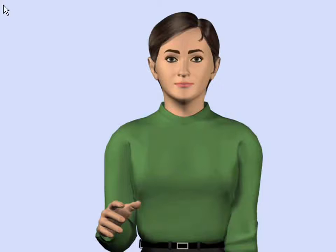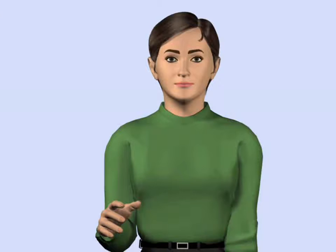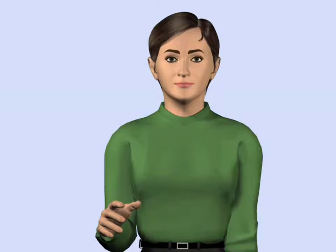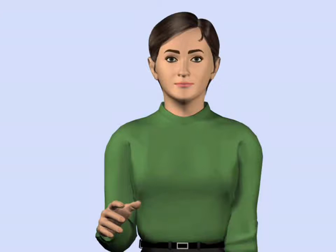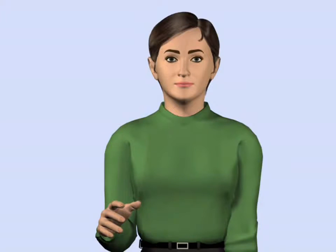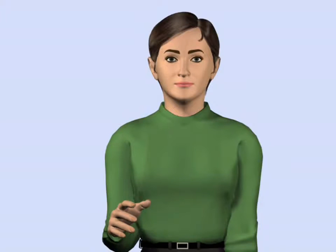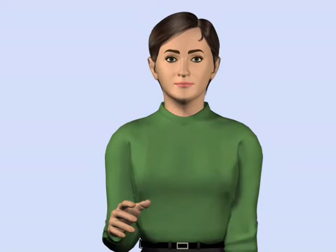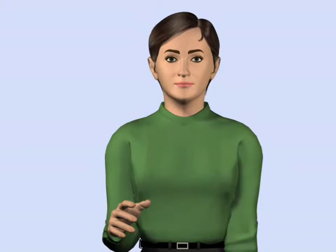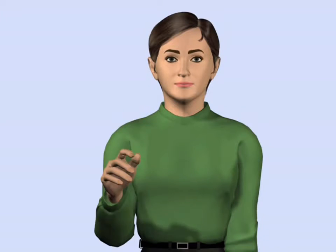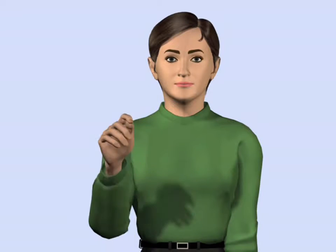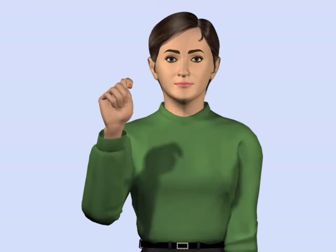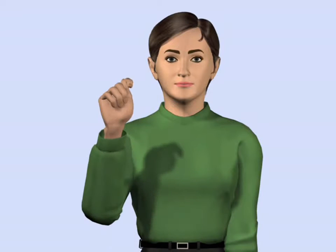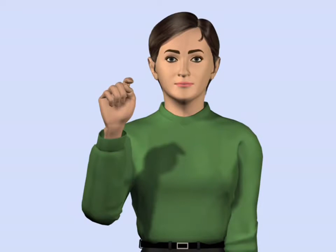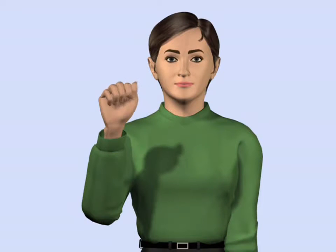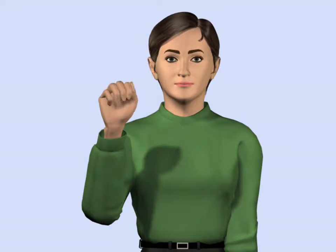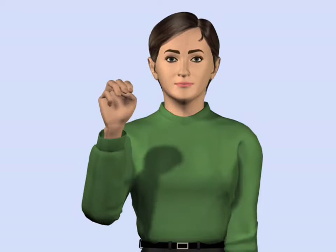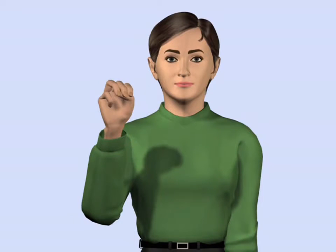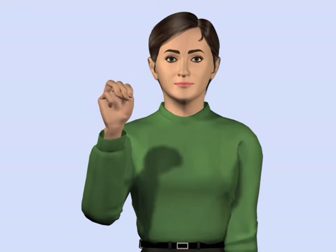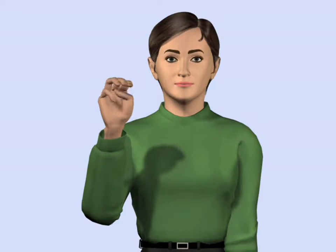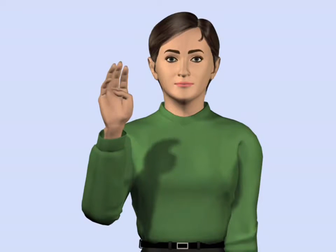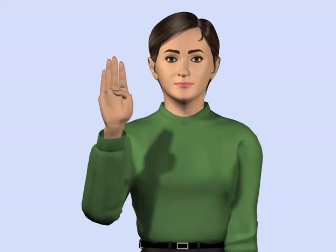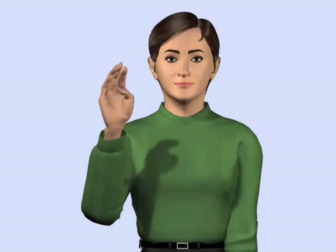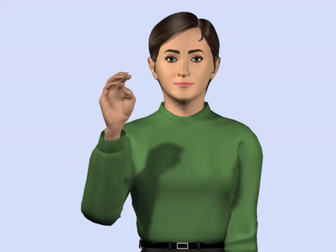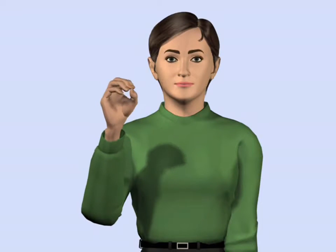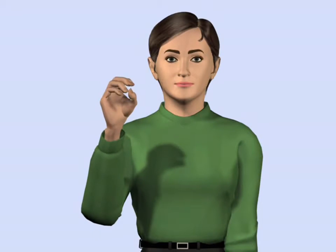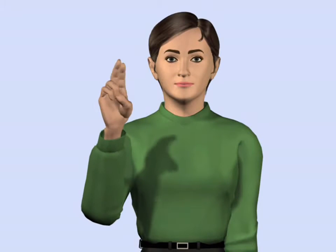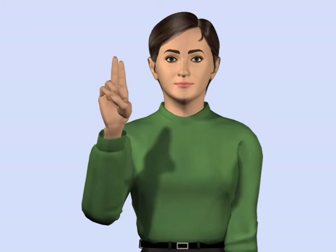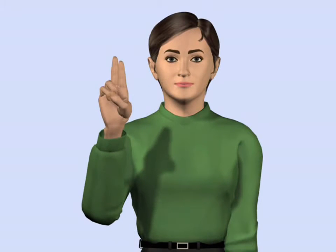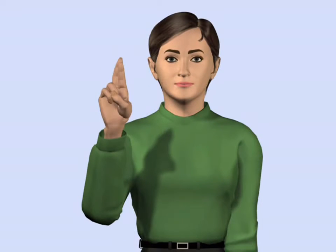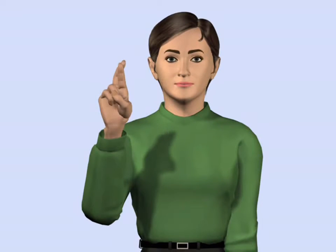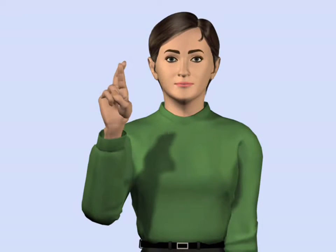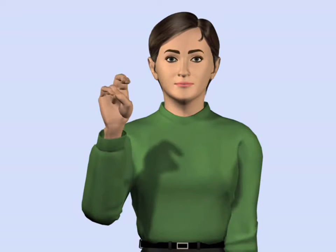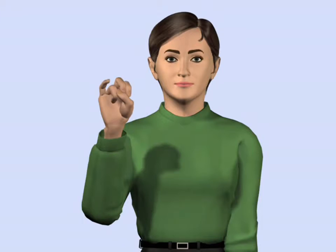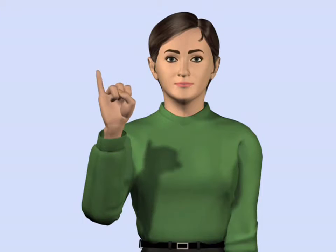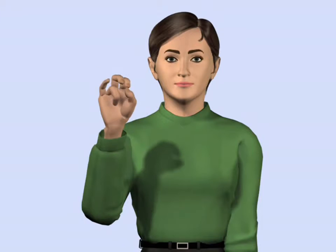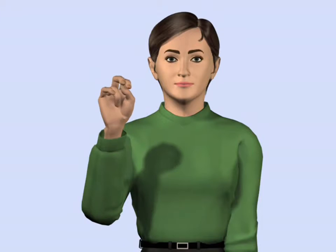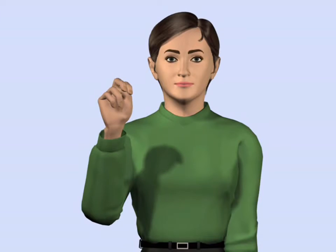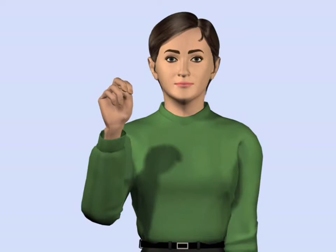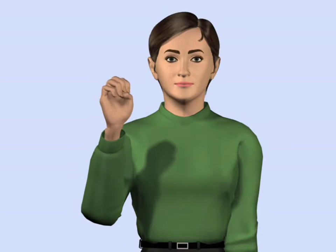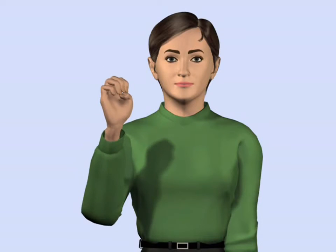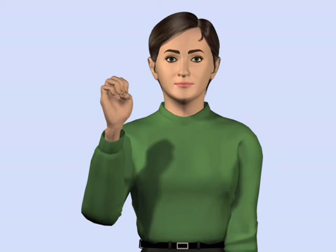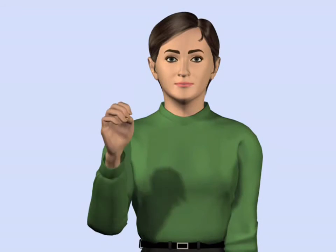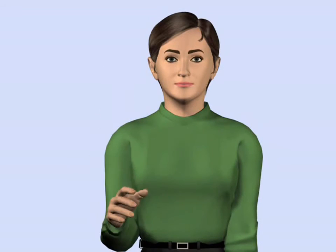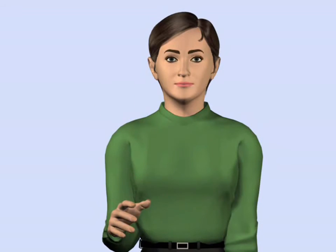tambourine